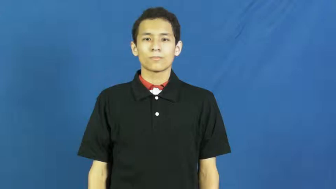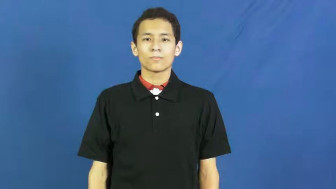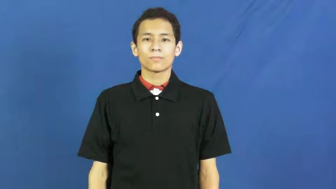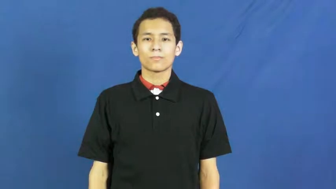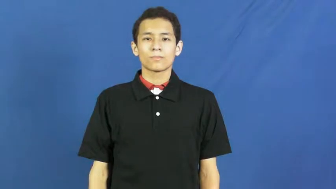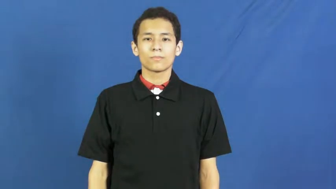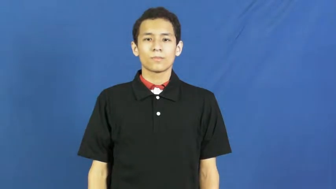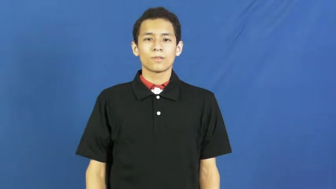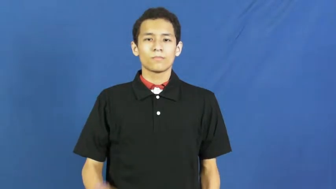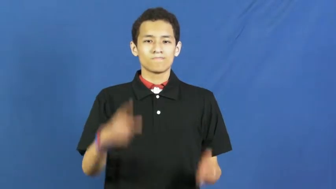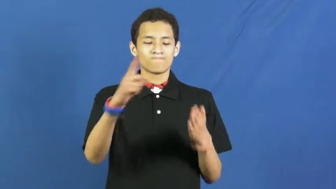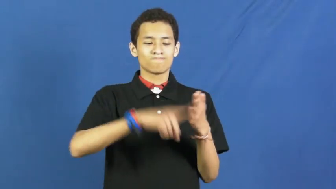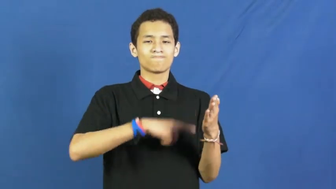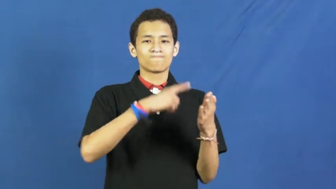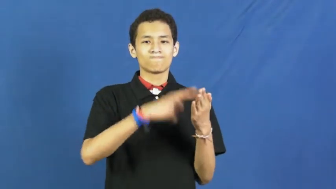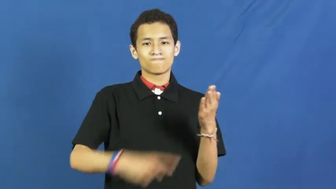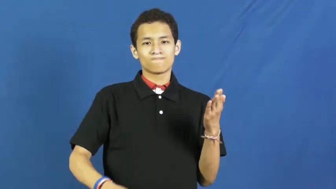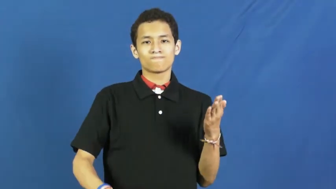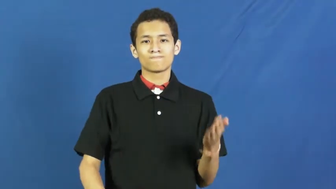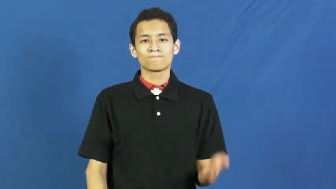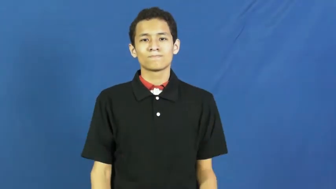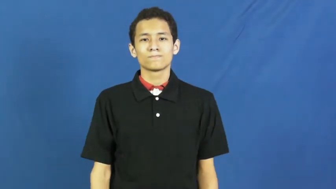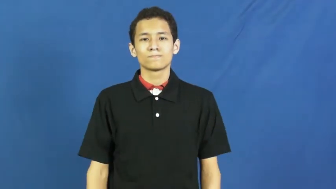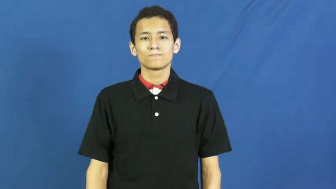criticize